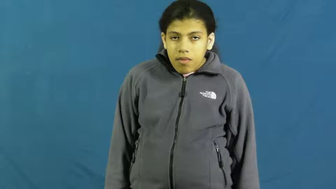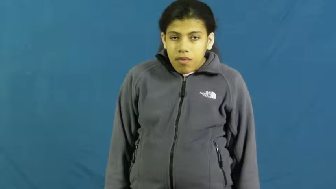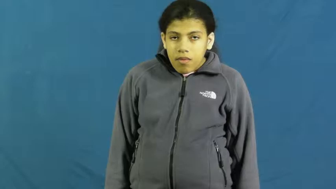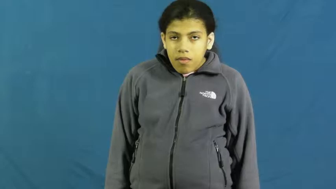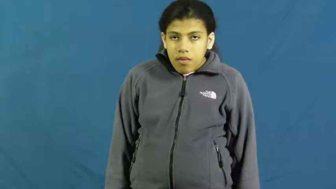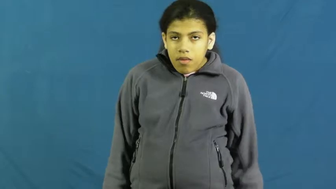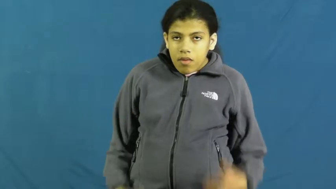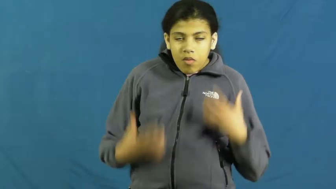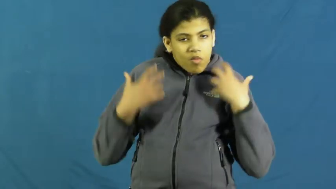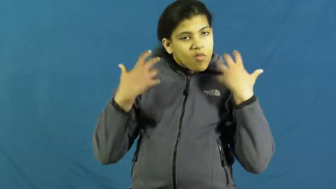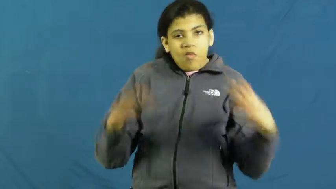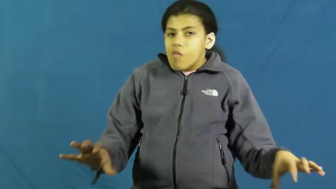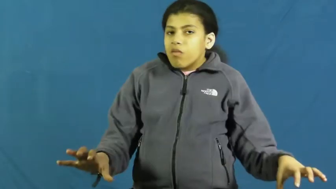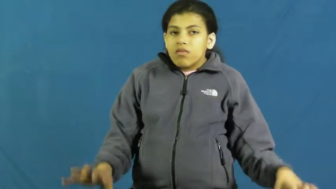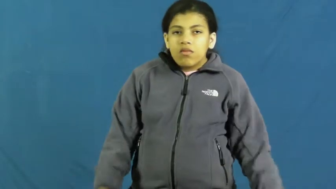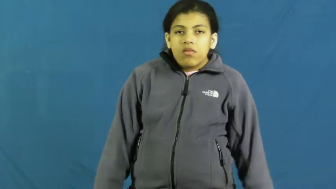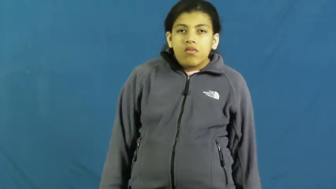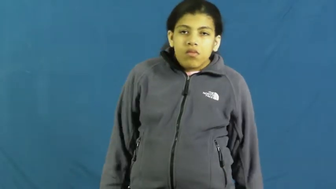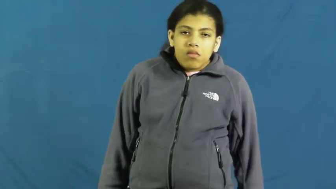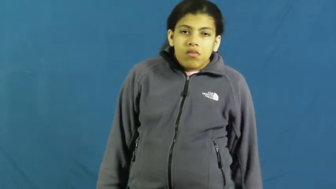don't want